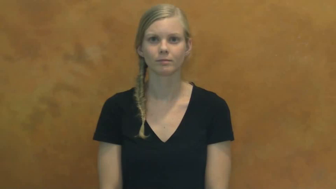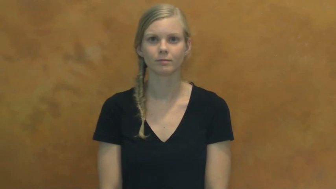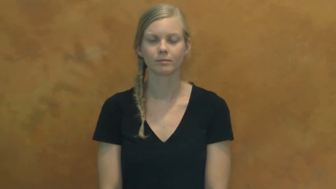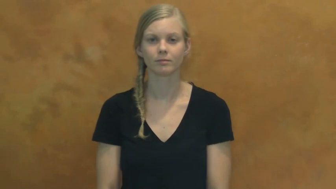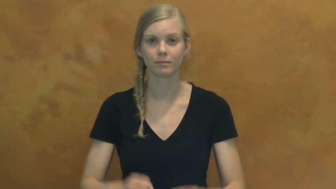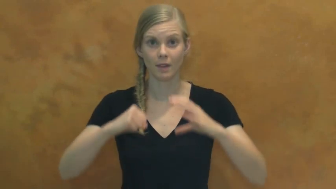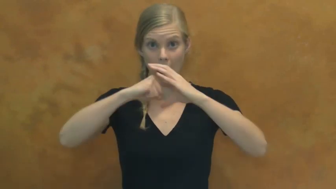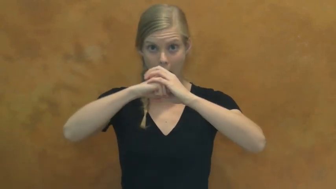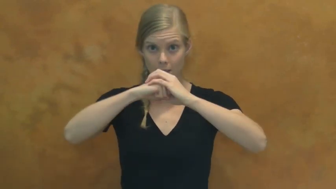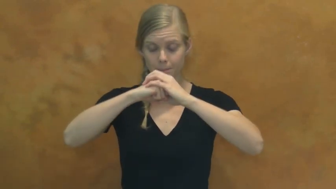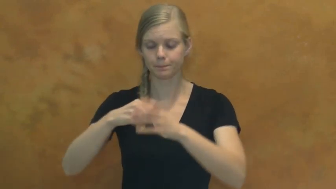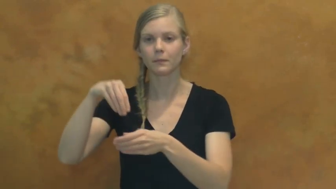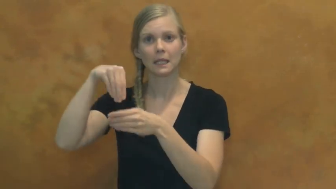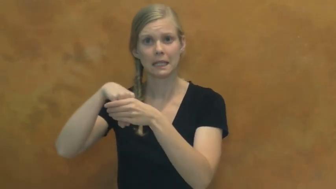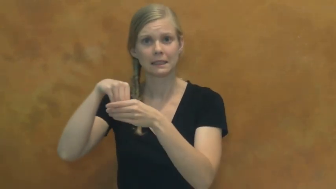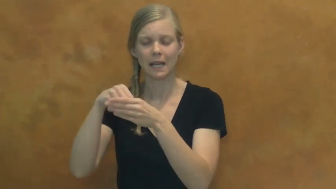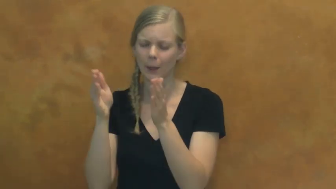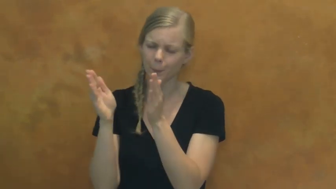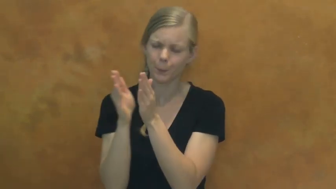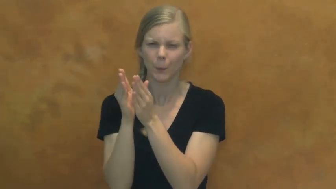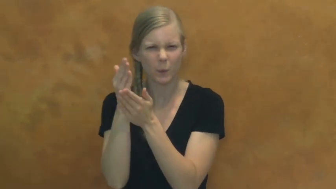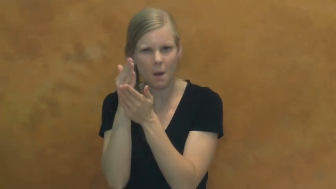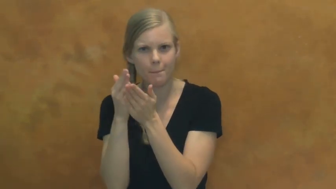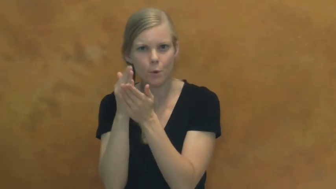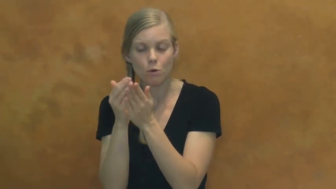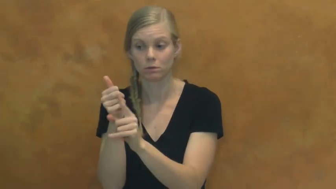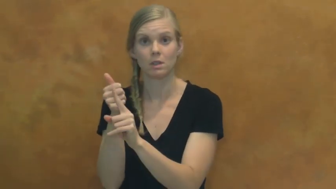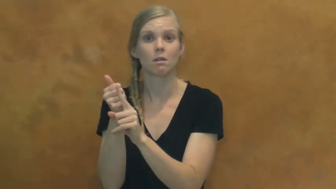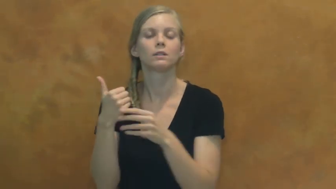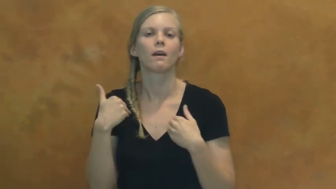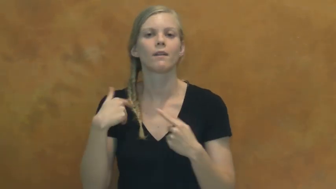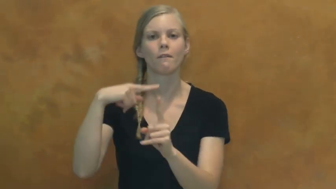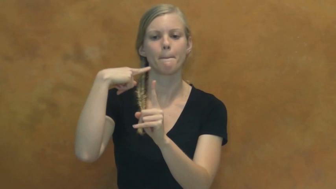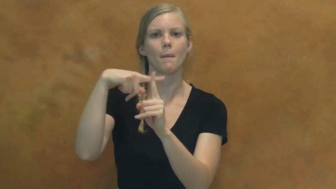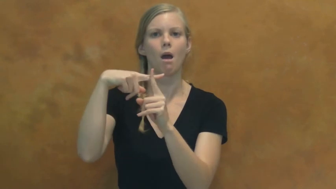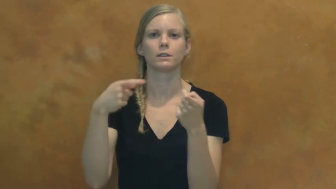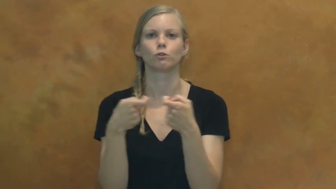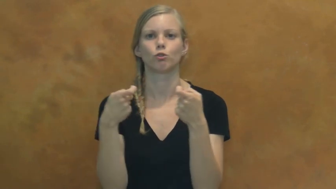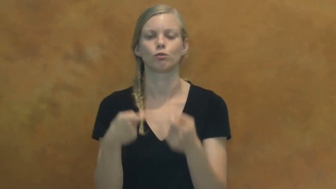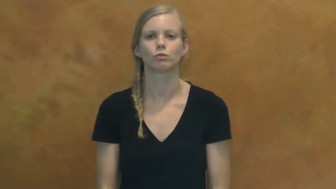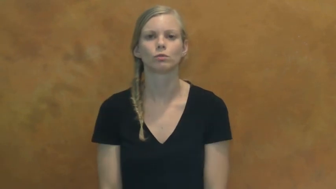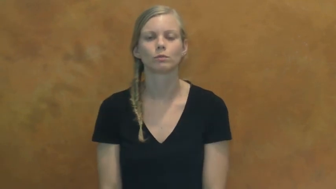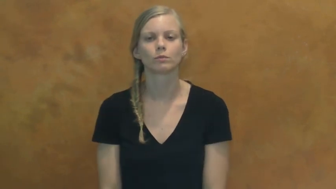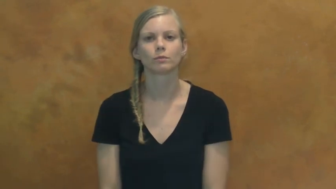proton